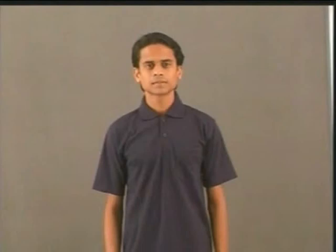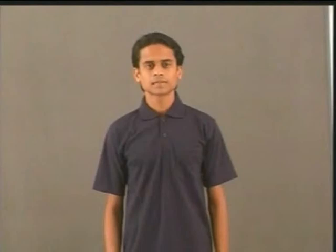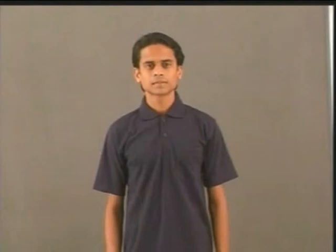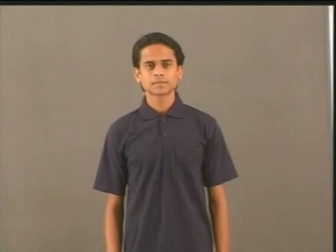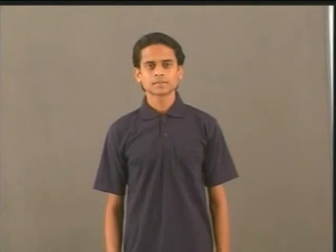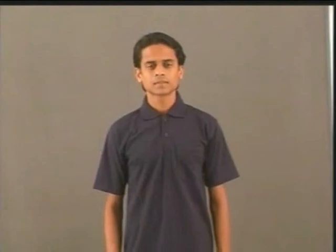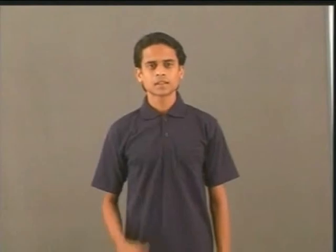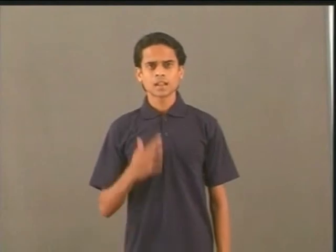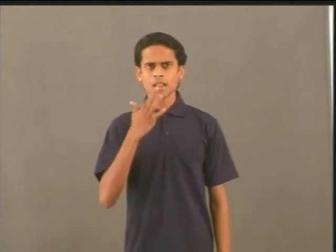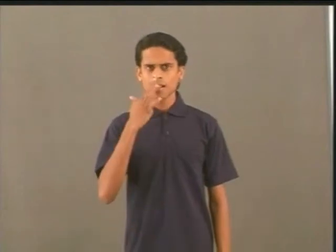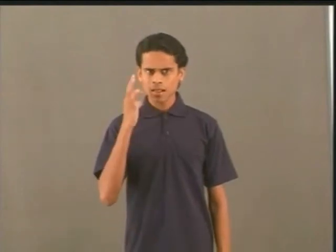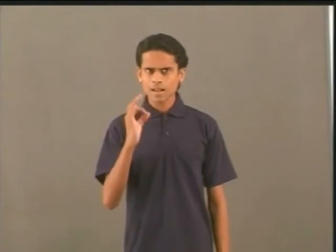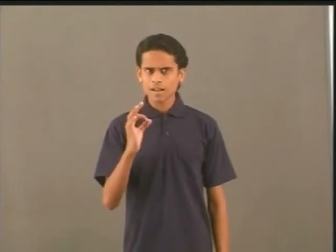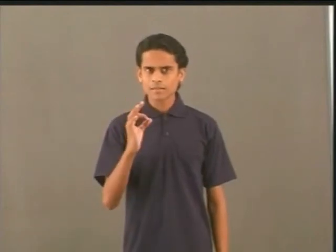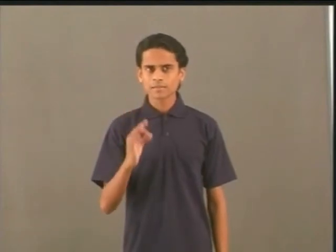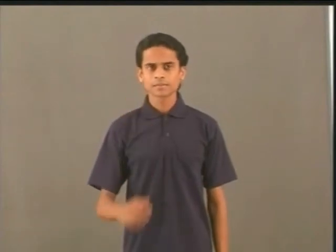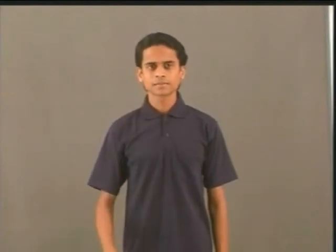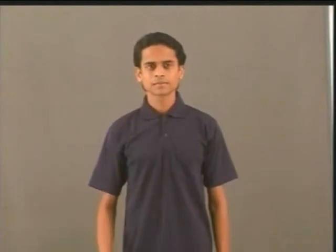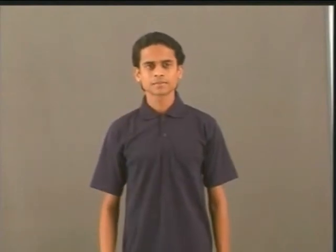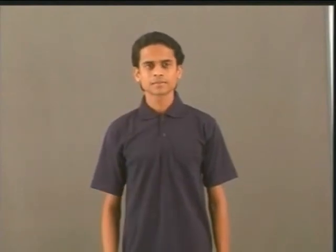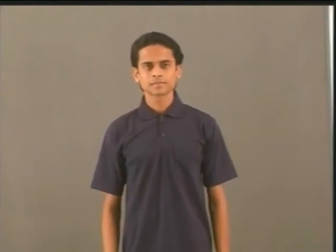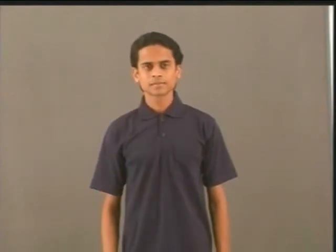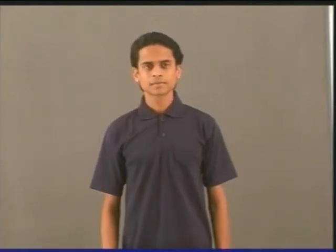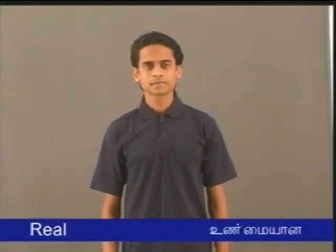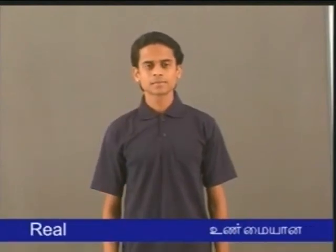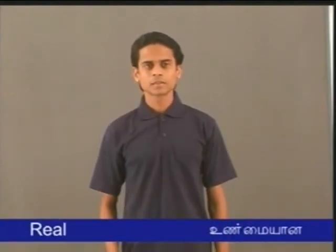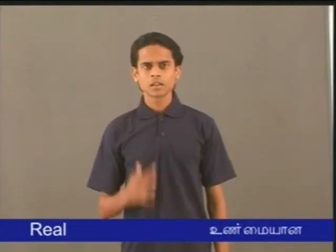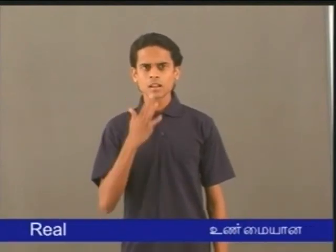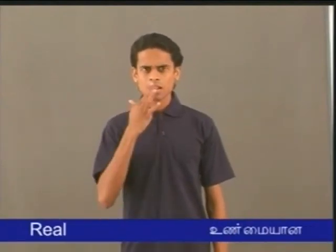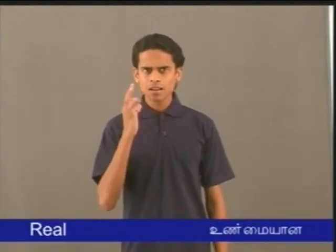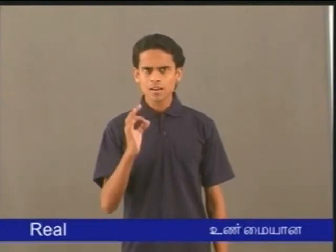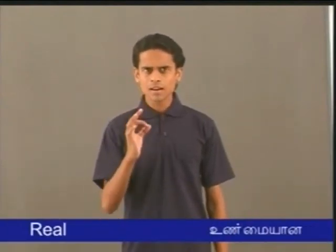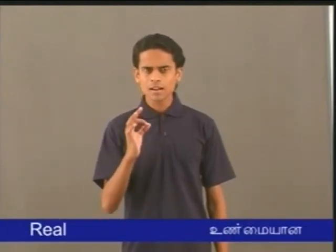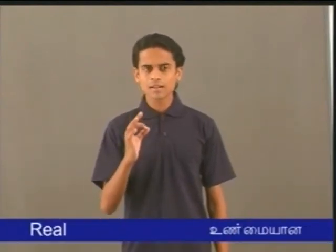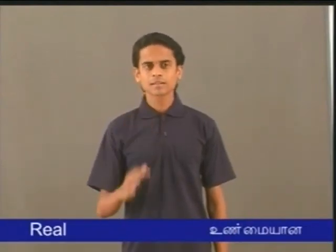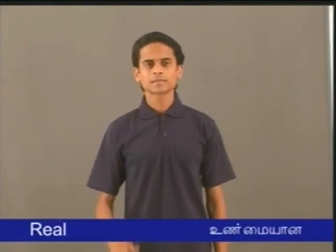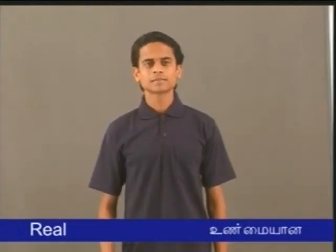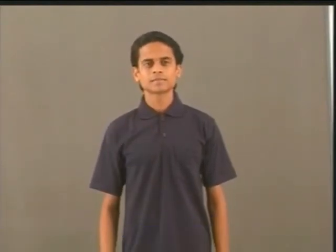real